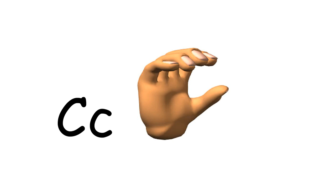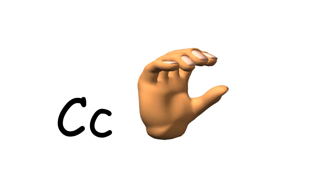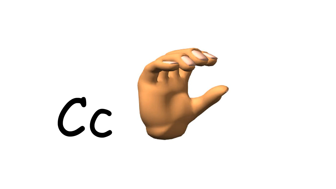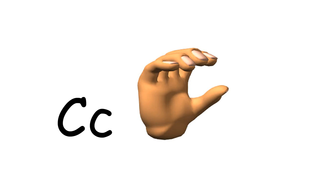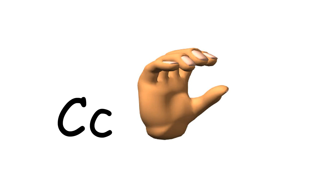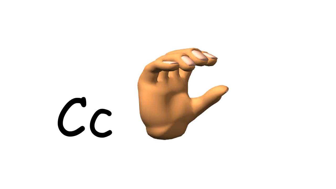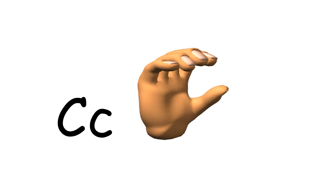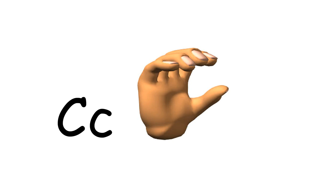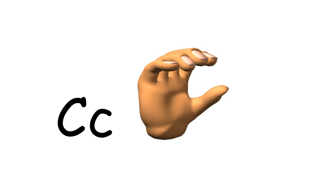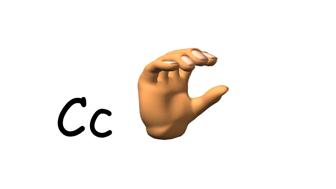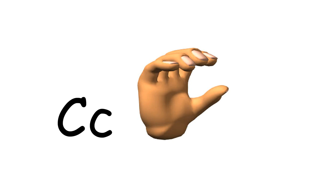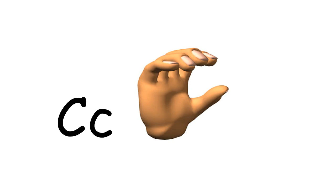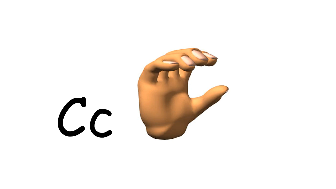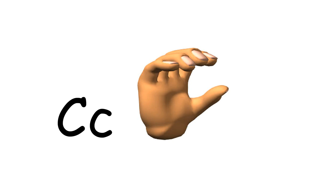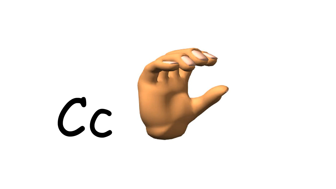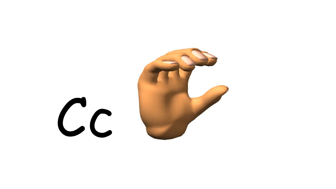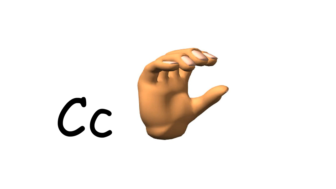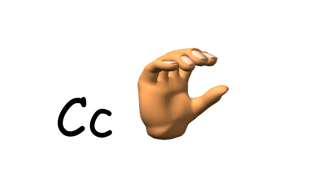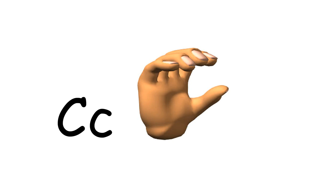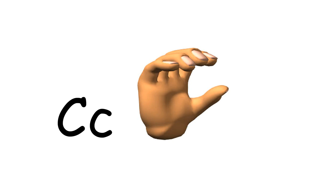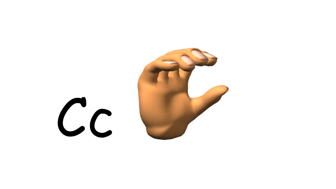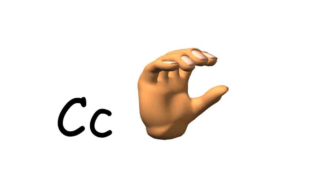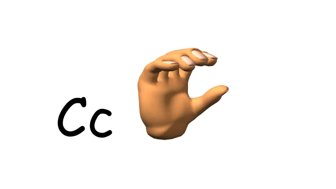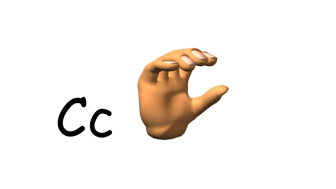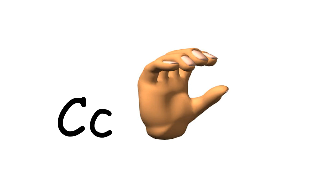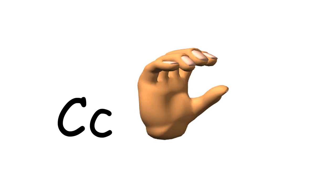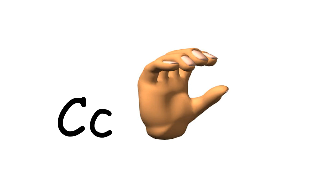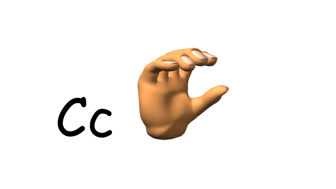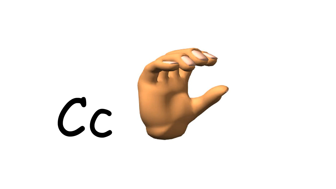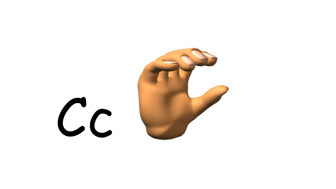c